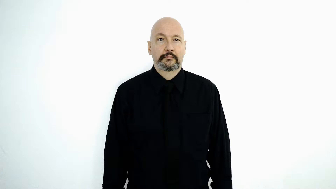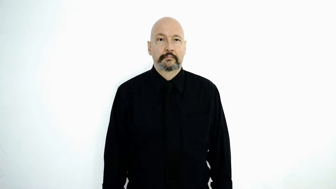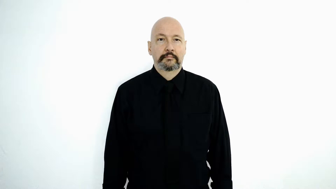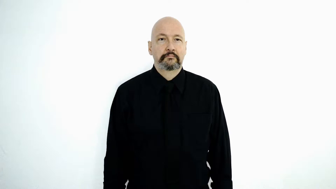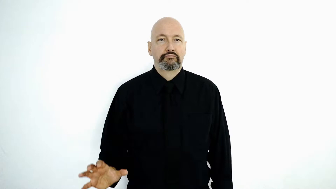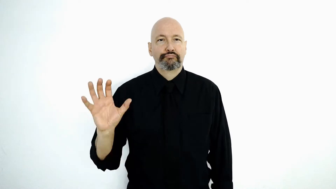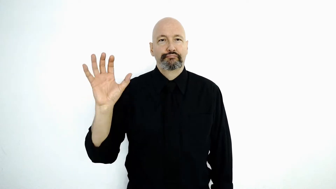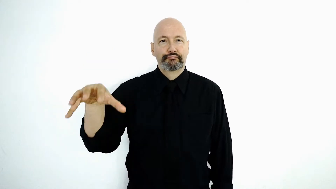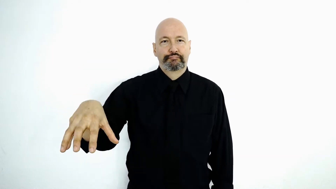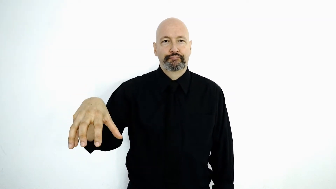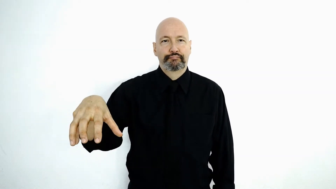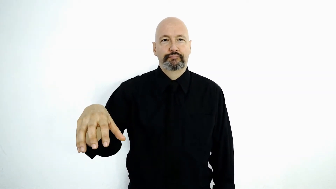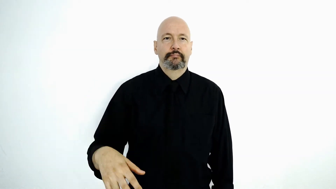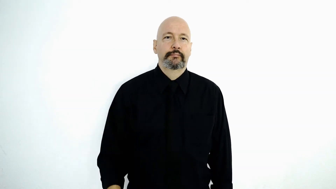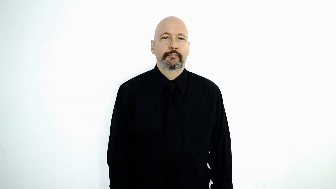be-located-AT